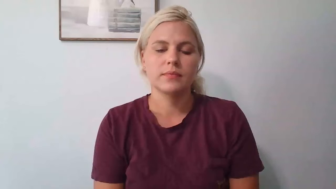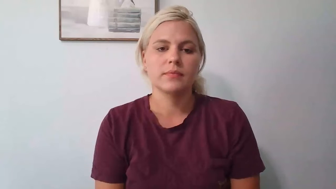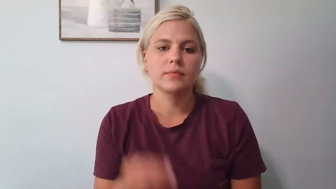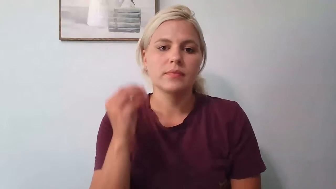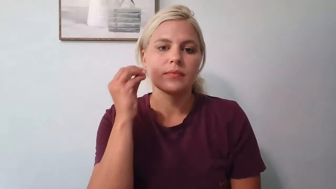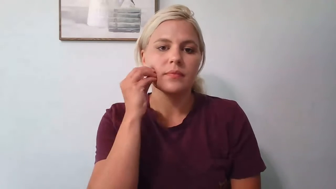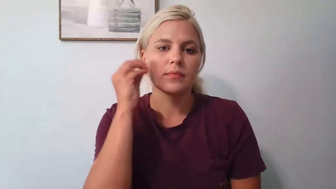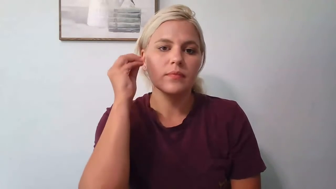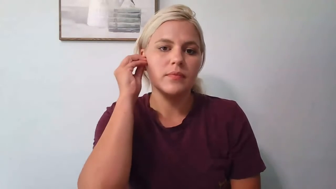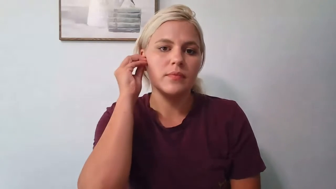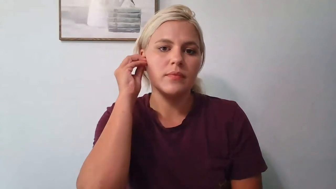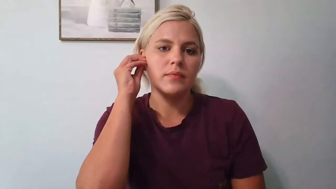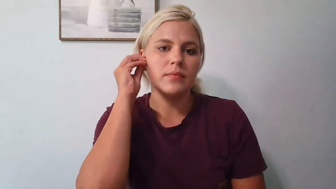HOME